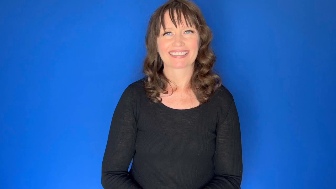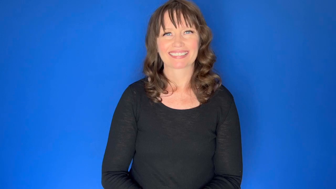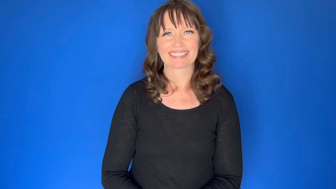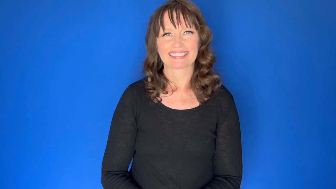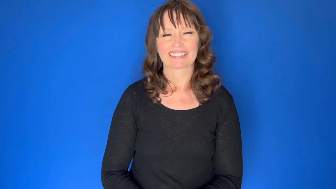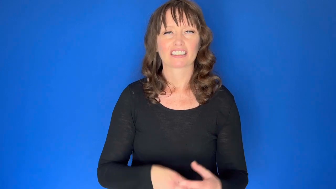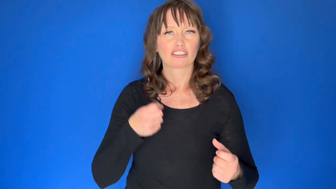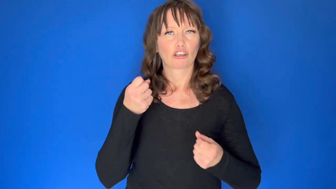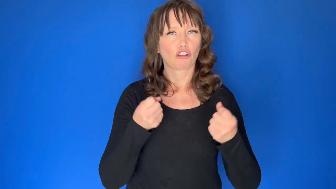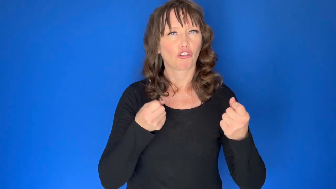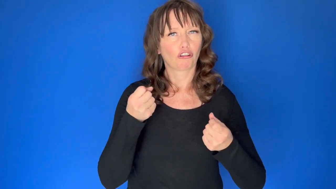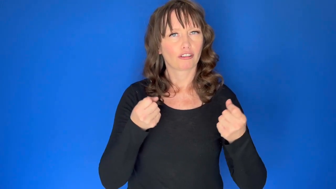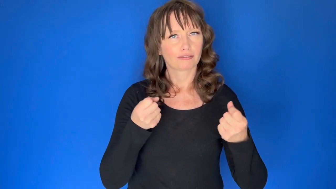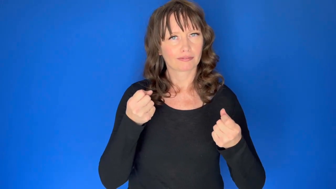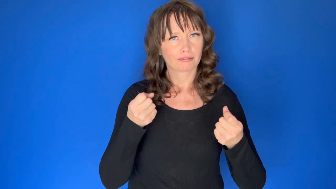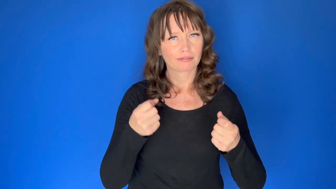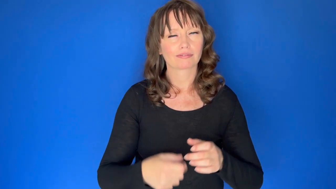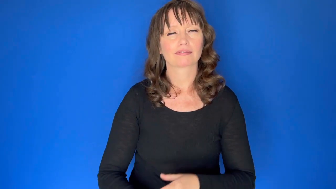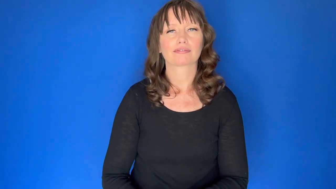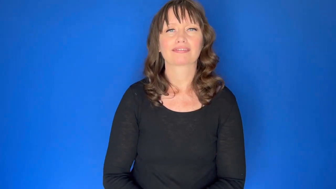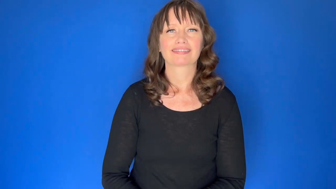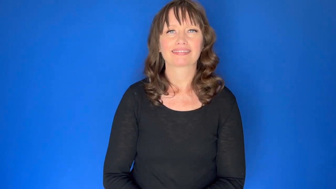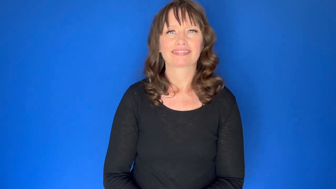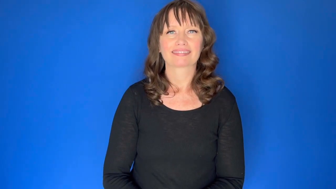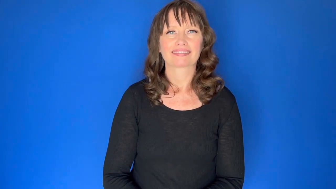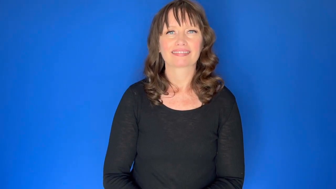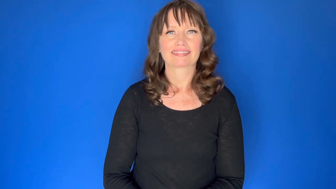car